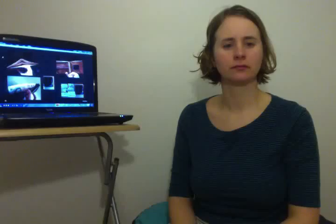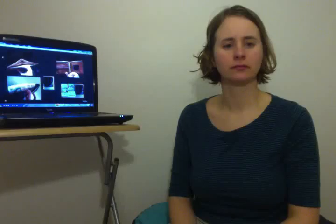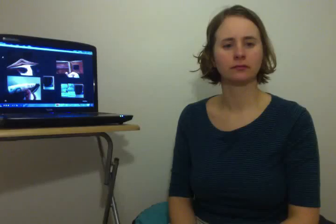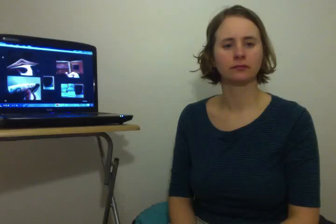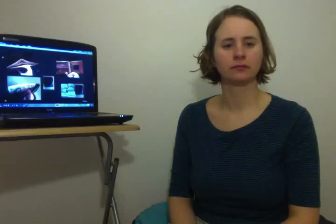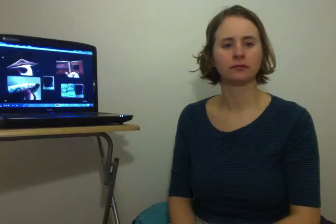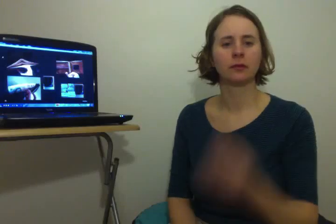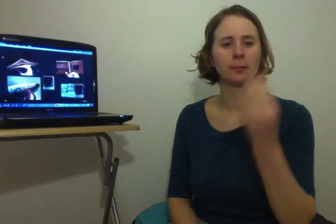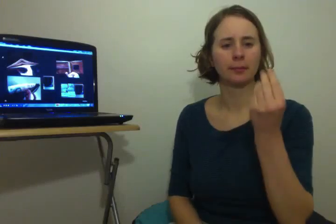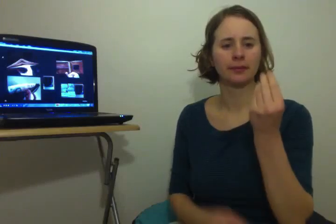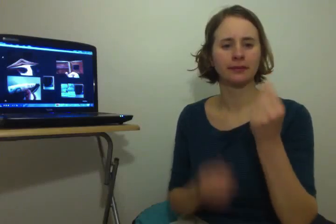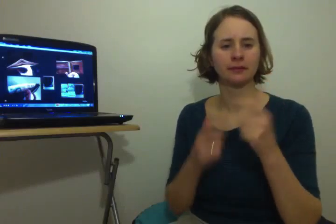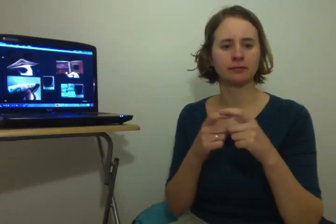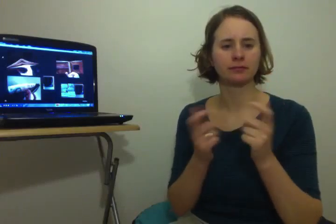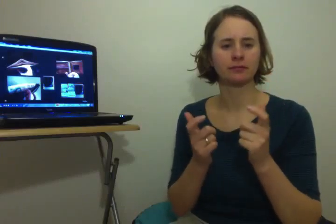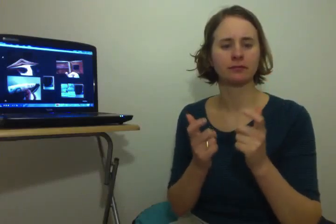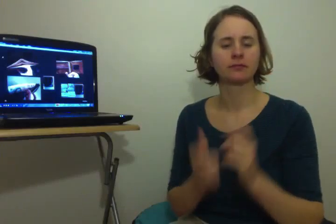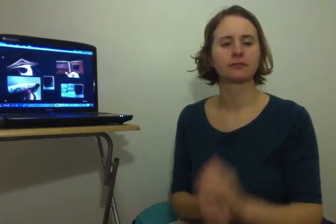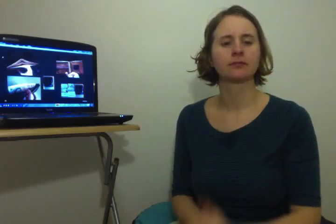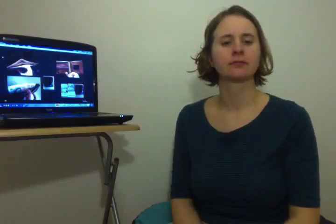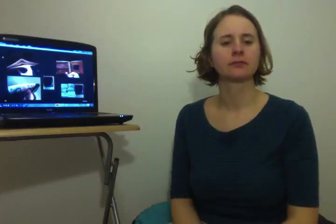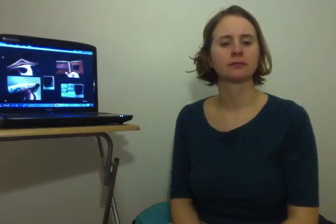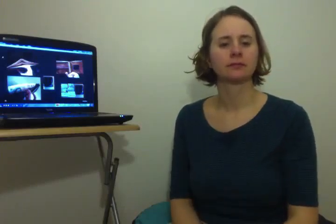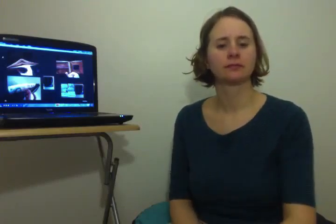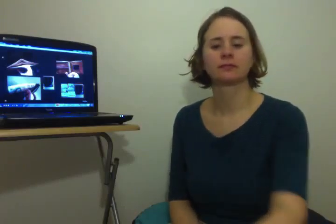wallet